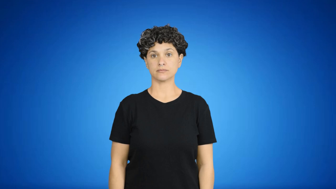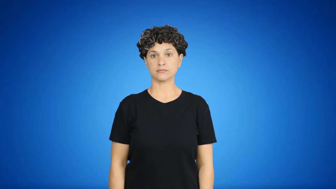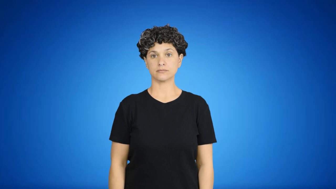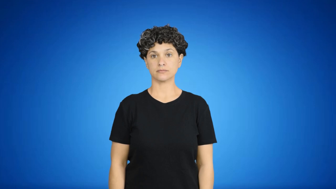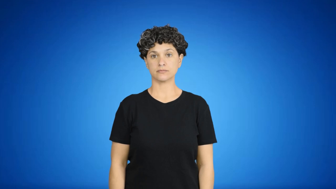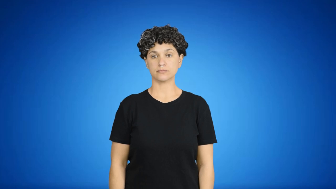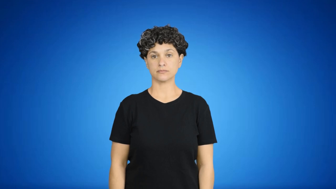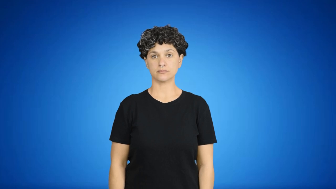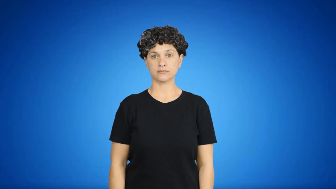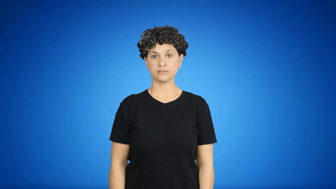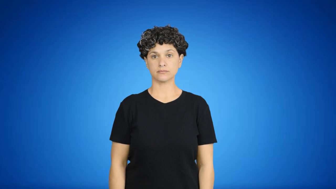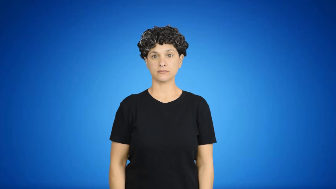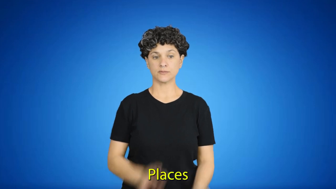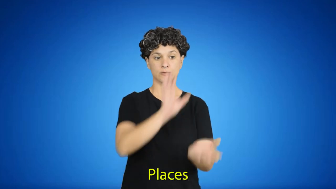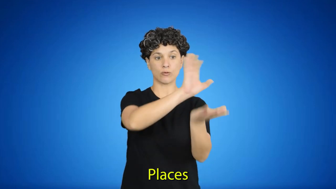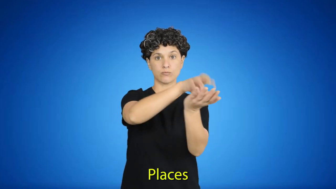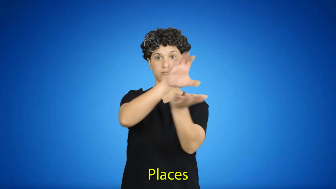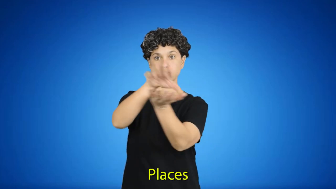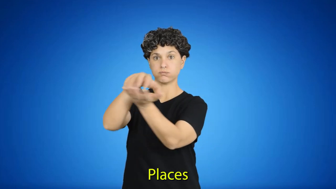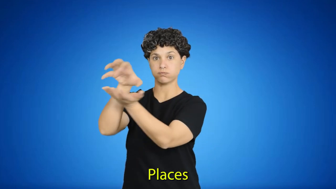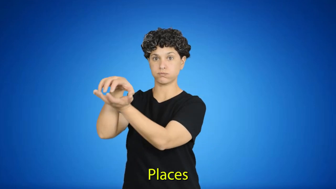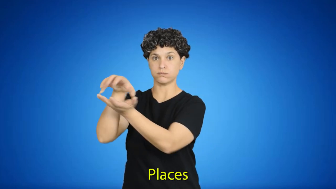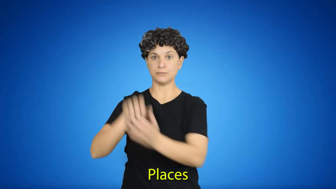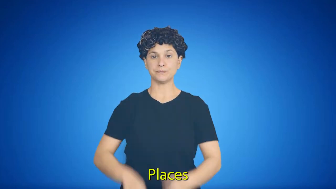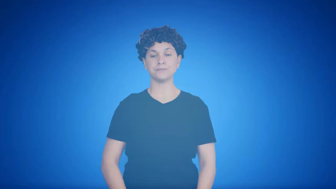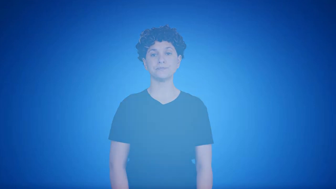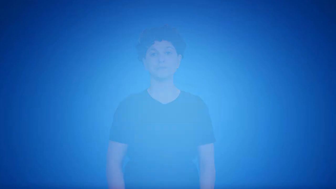Places